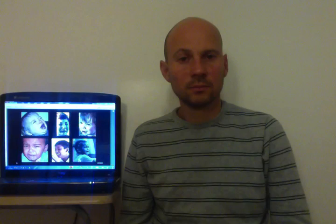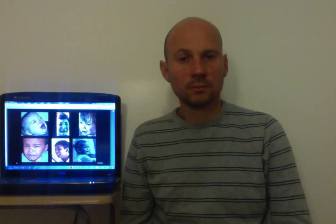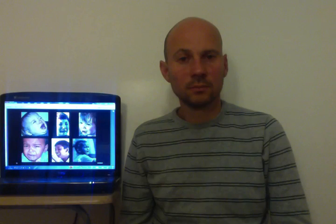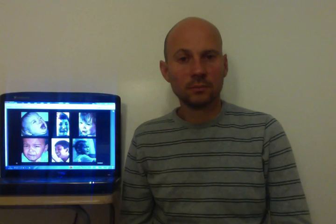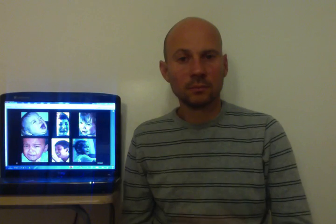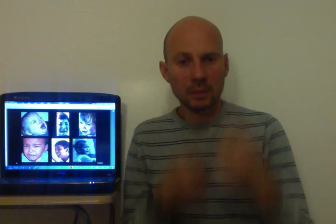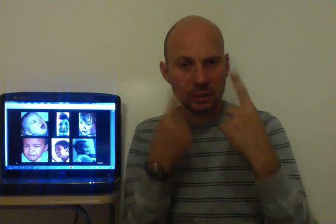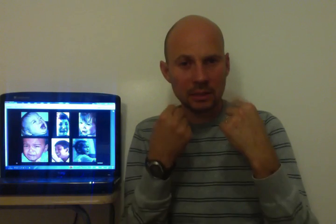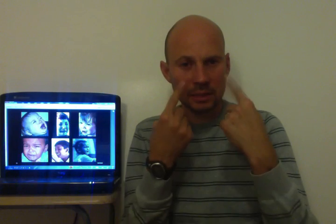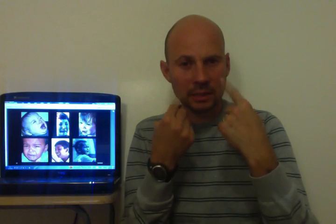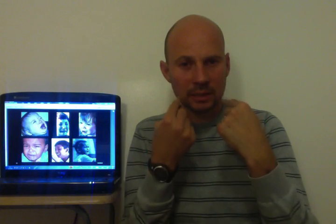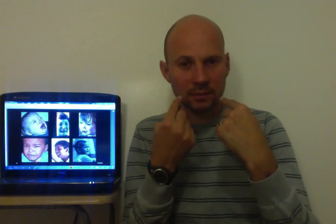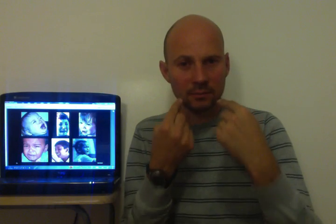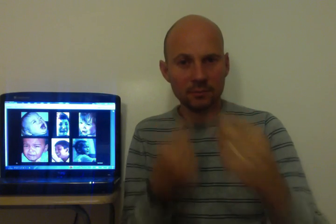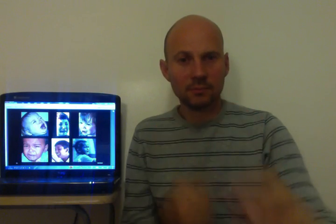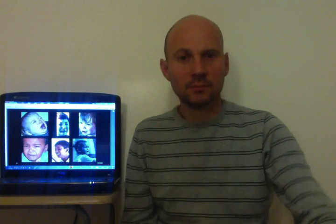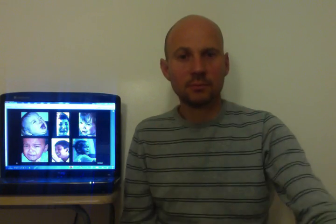cry